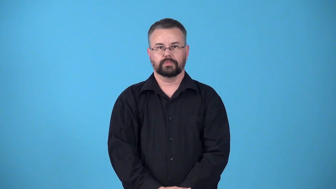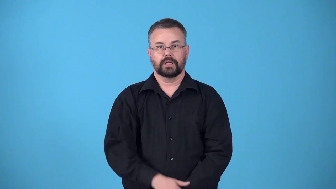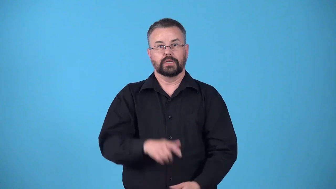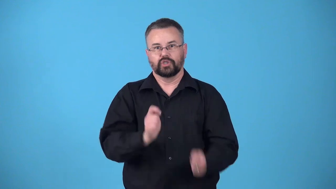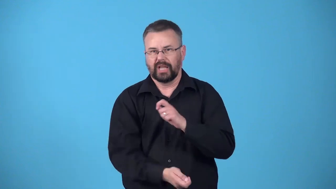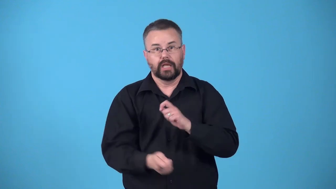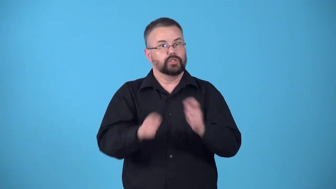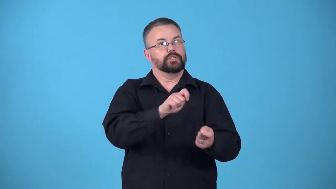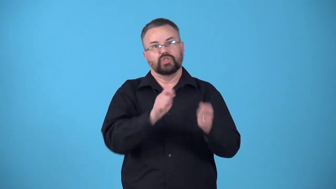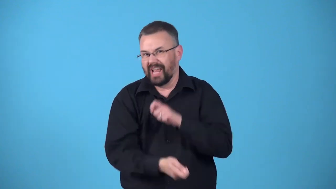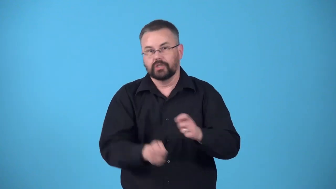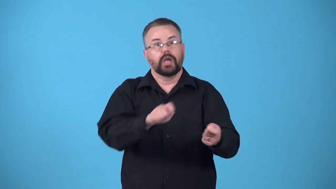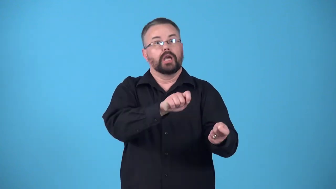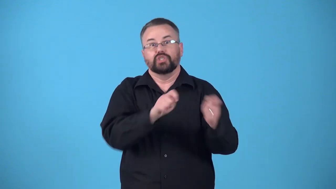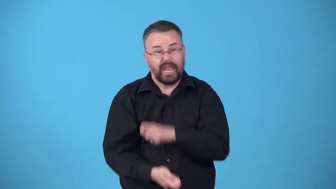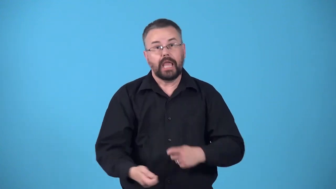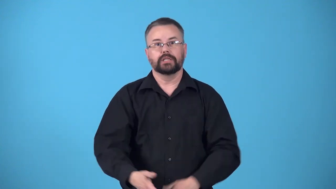chop and change